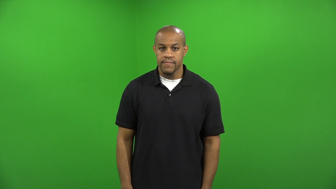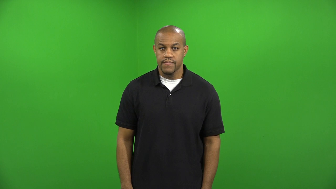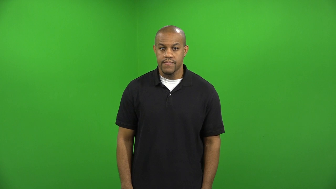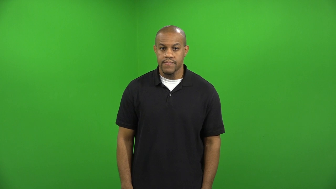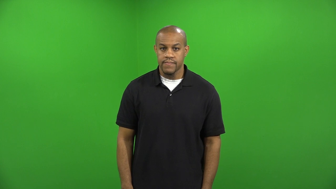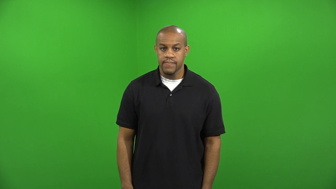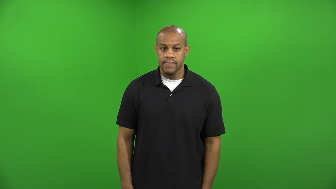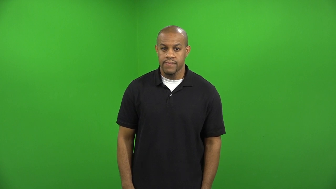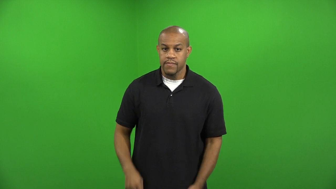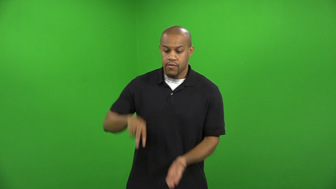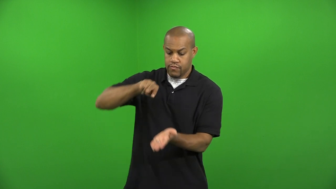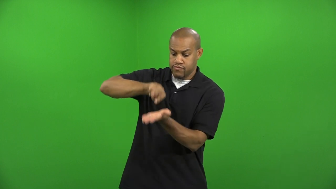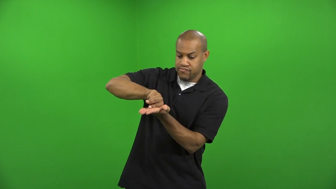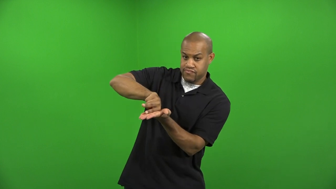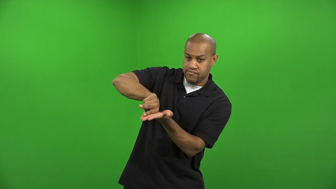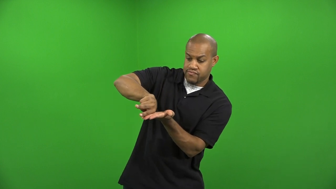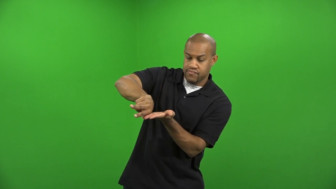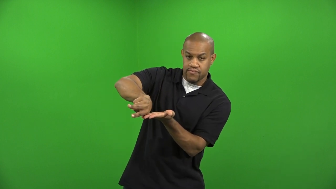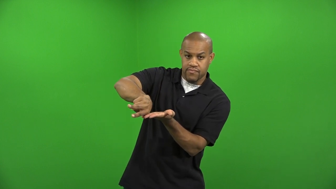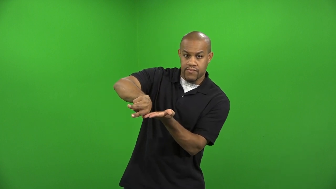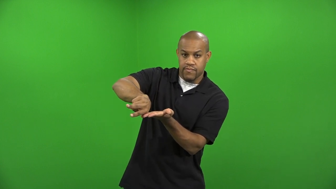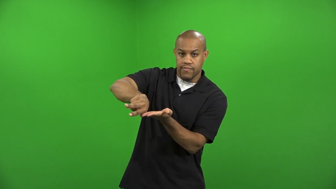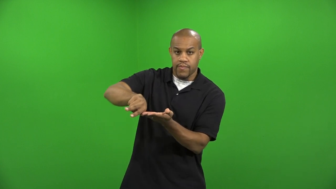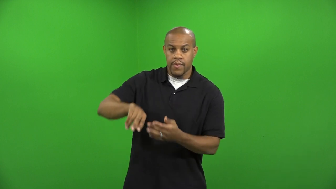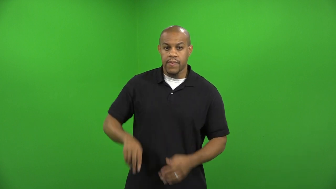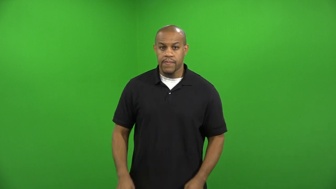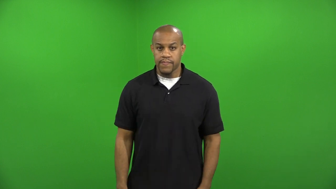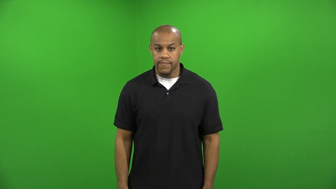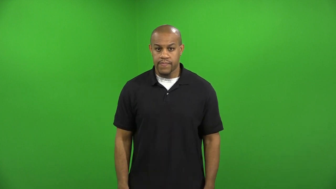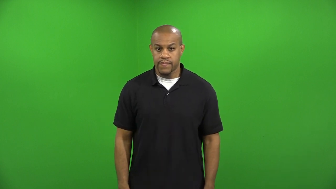Slide